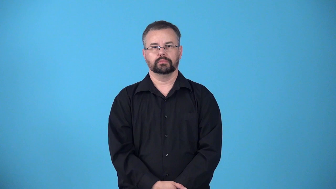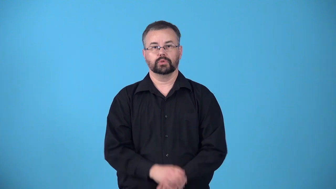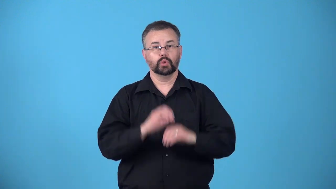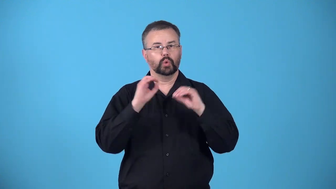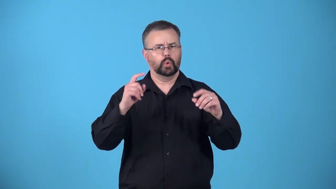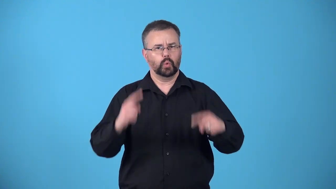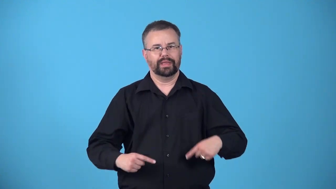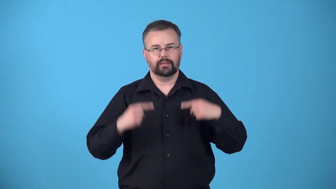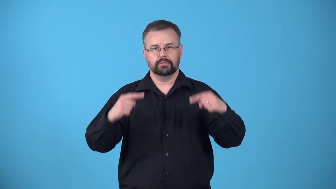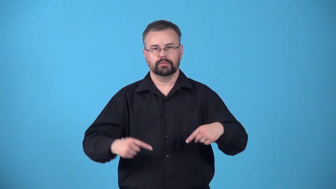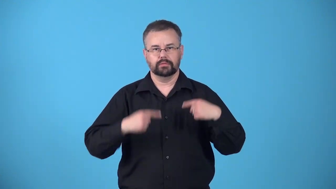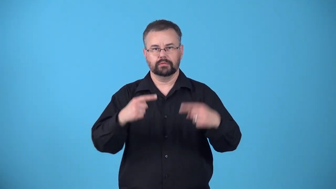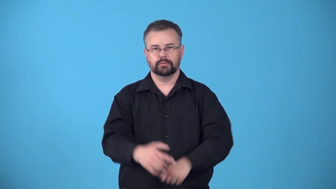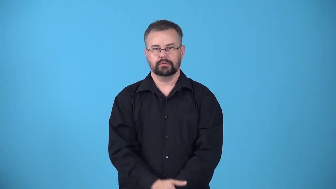wheelless